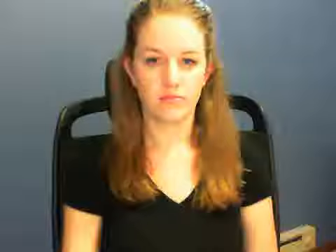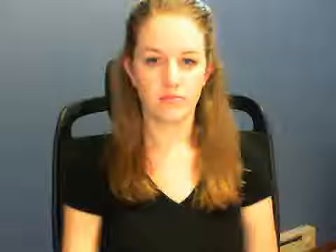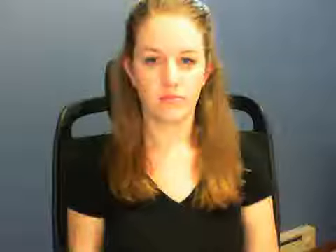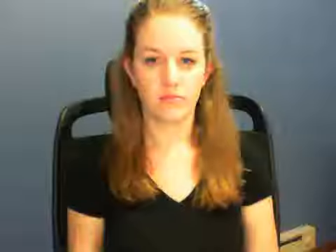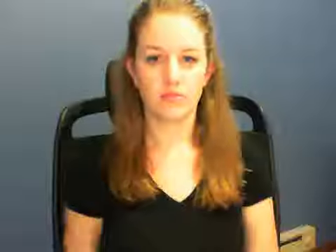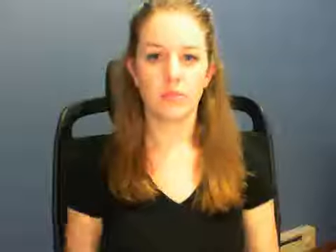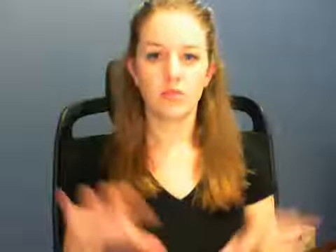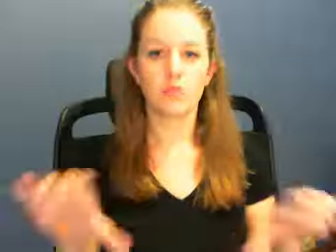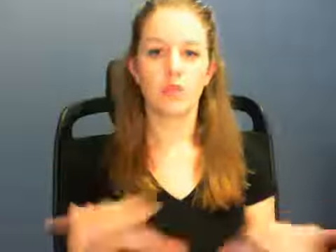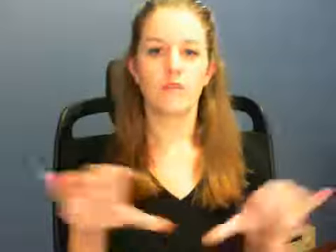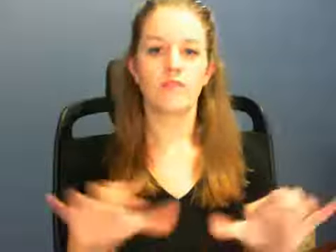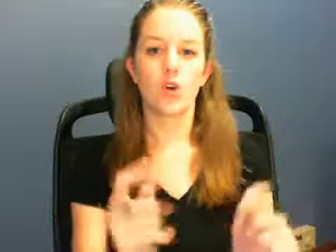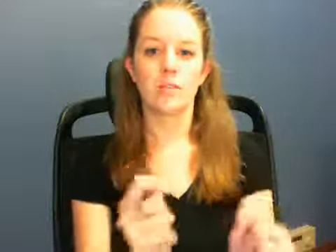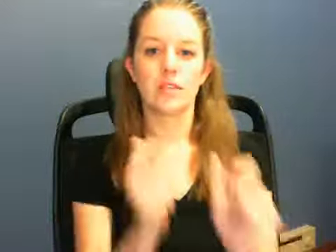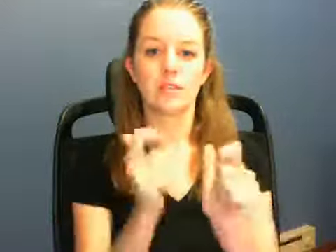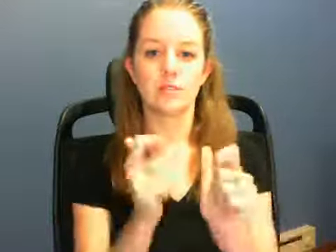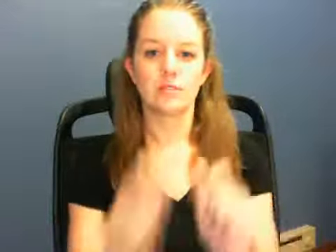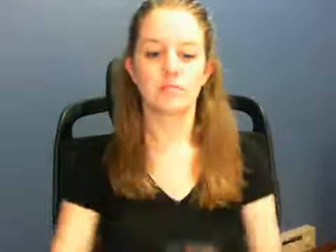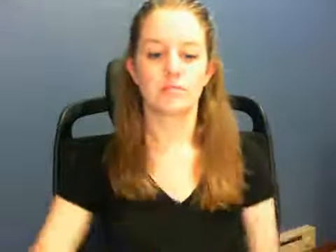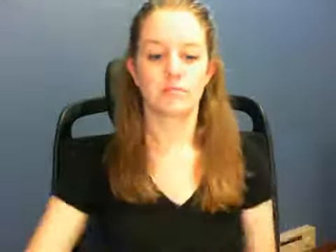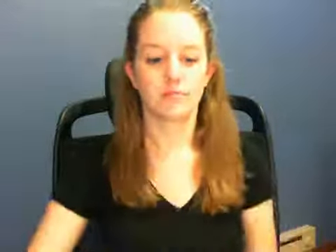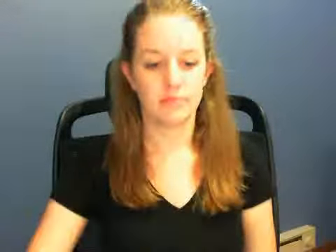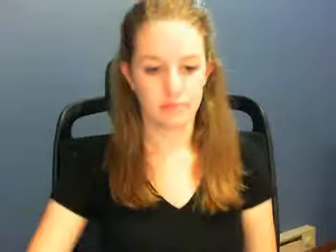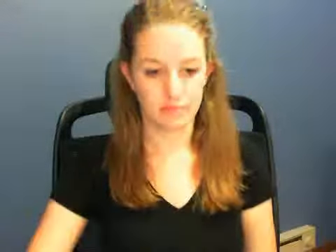Performance